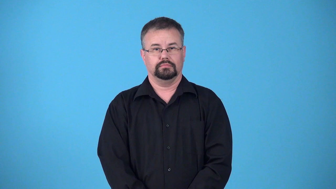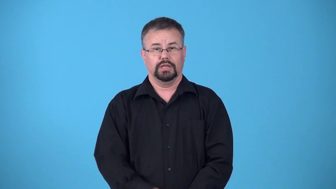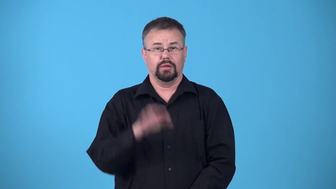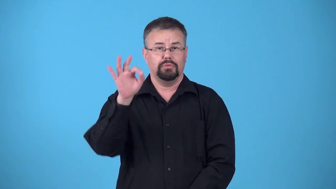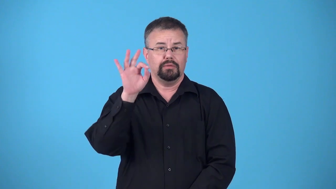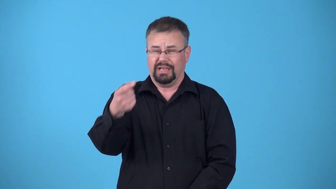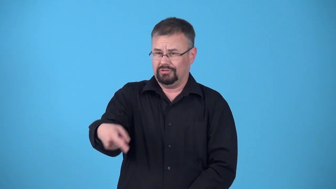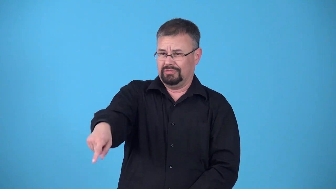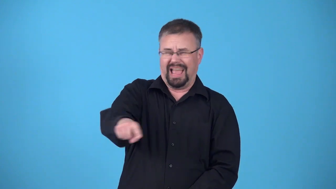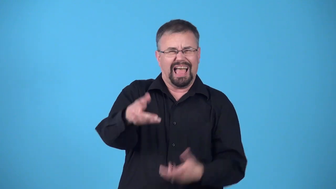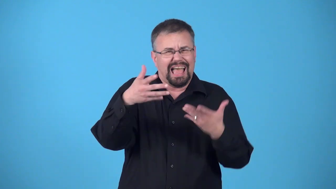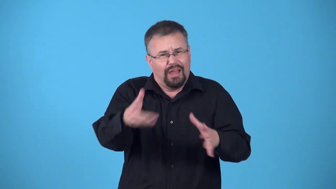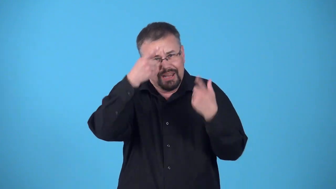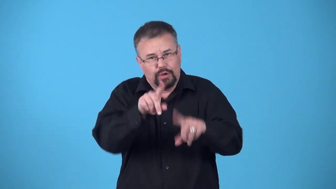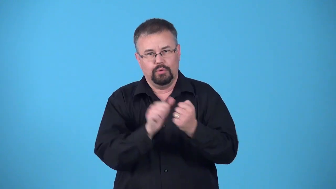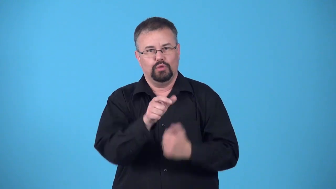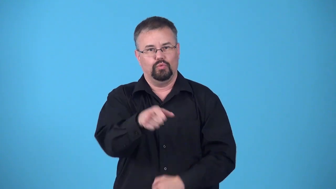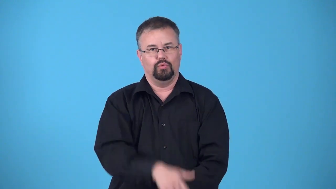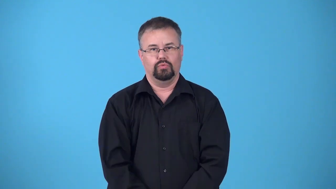preach to the choir, preach to the converted